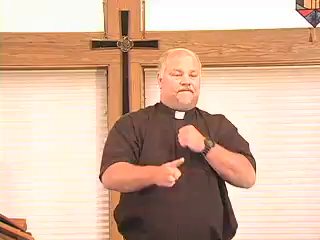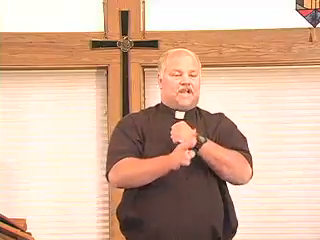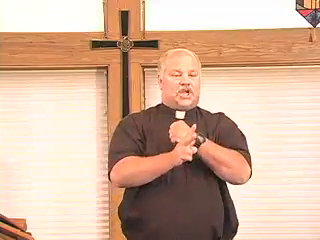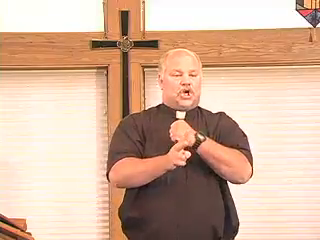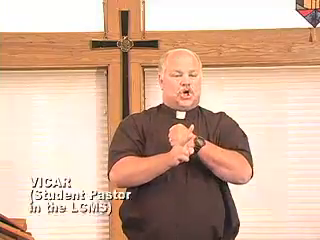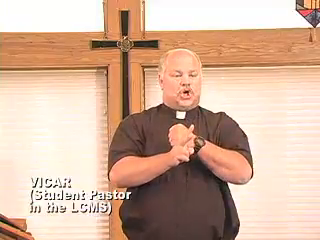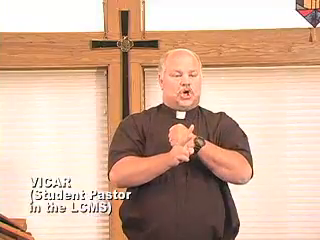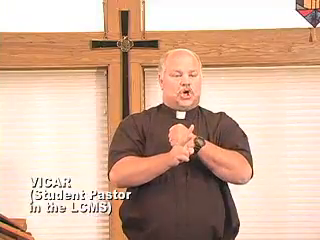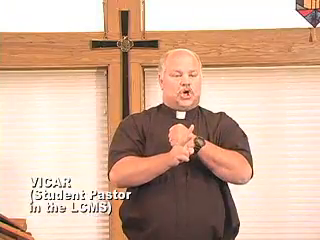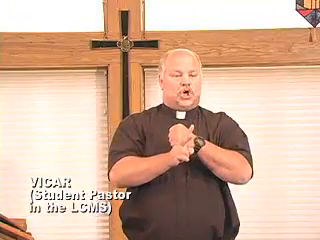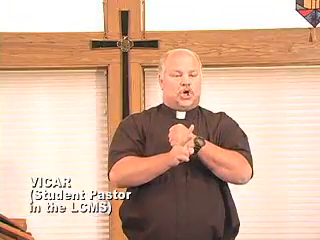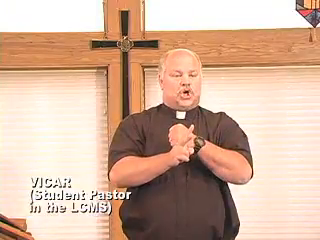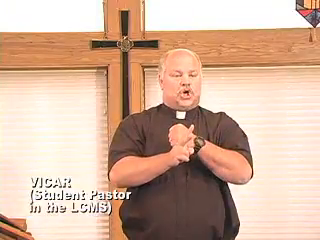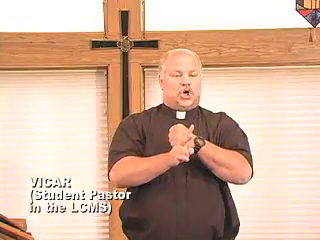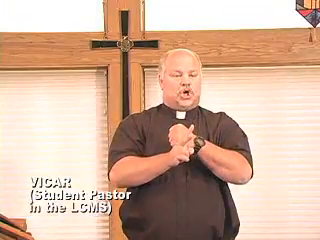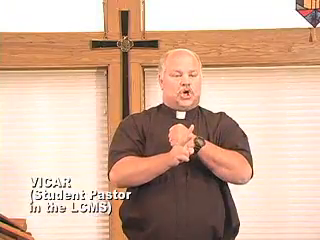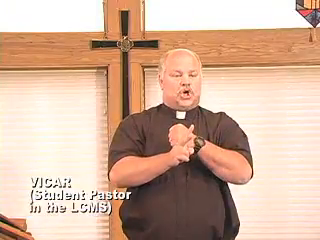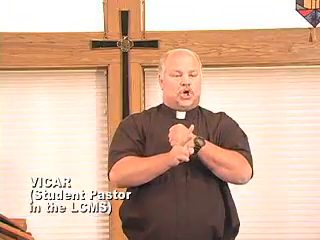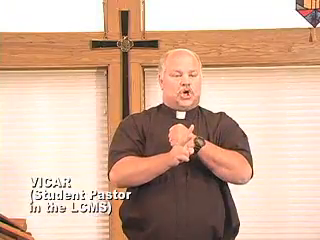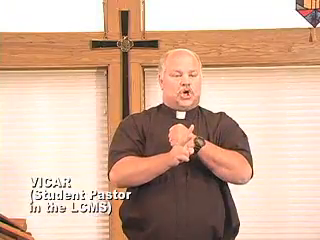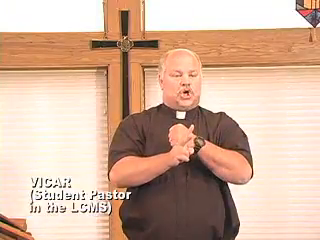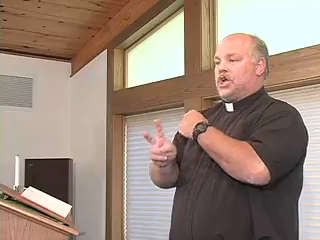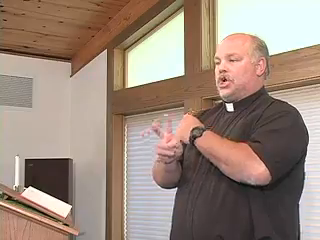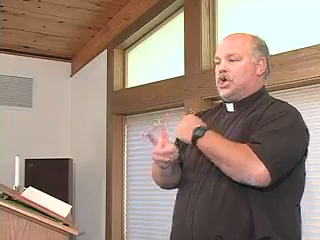VICAR